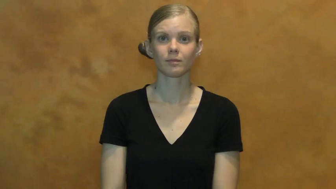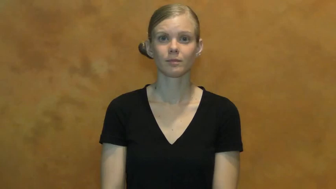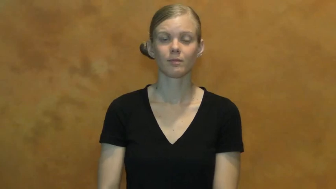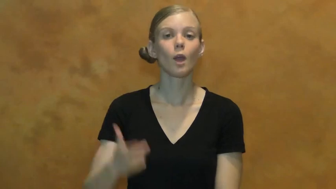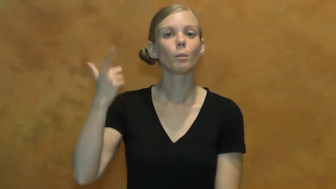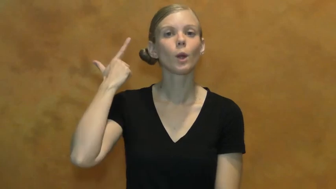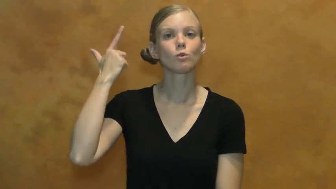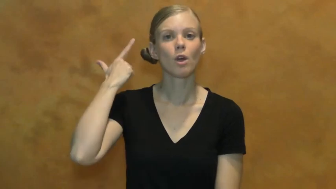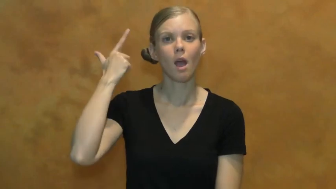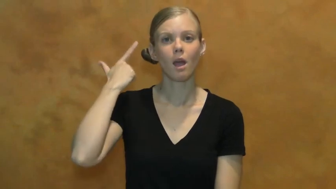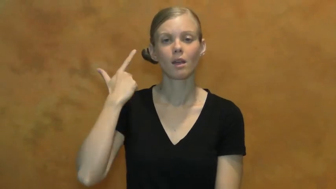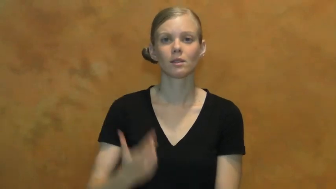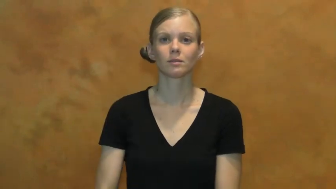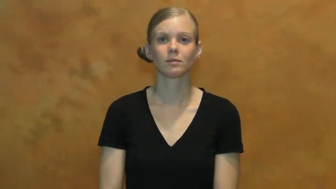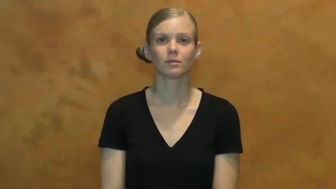blow dry